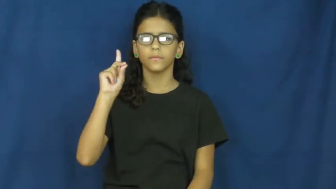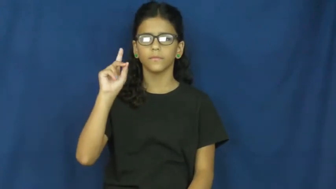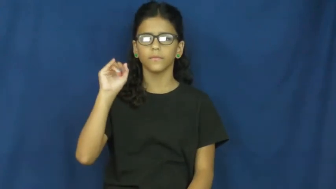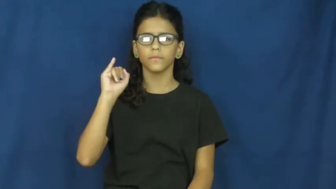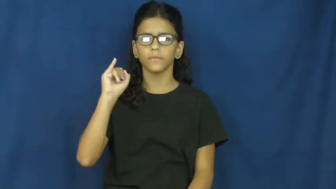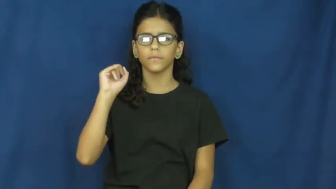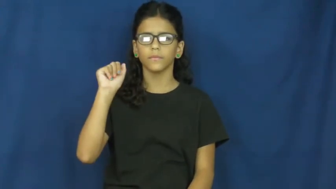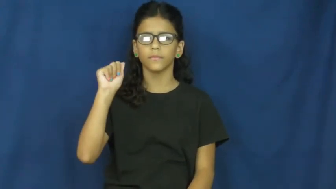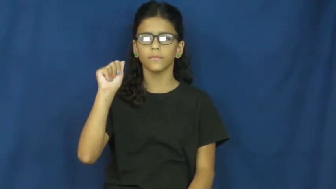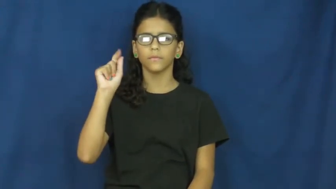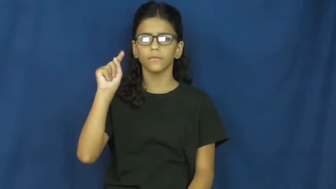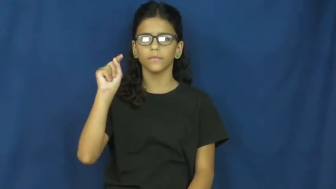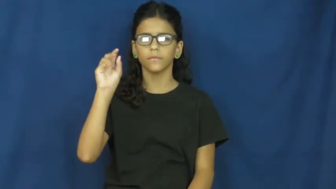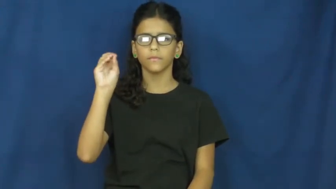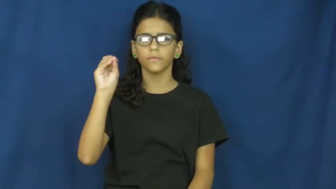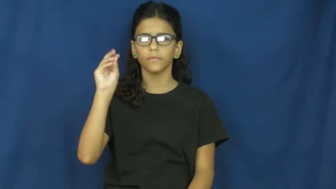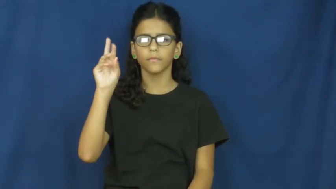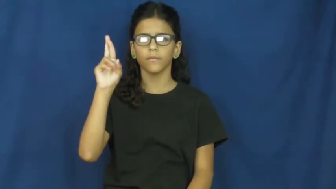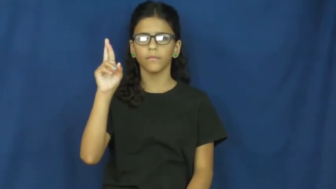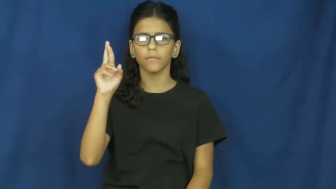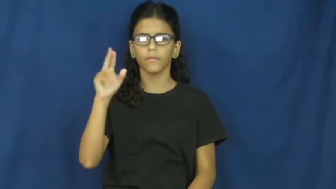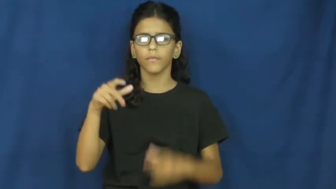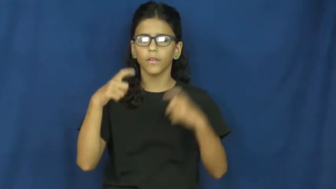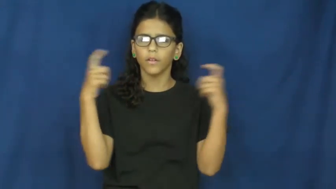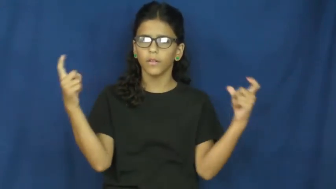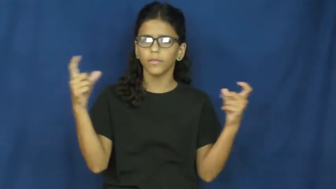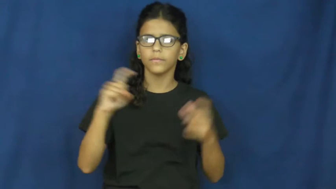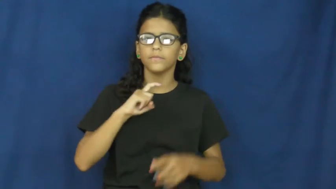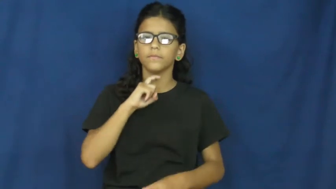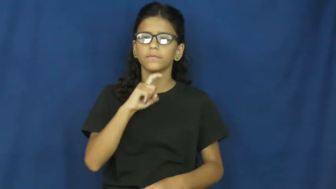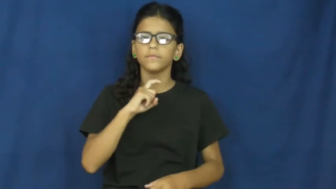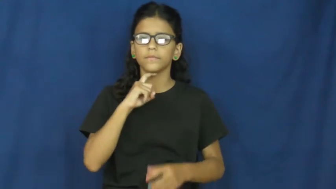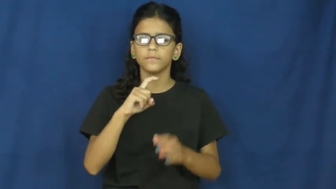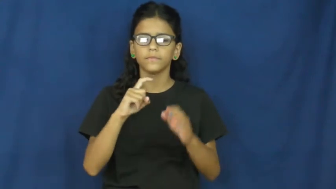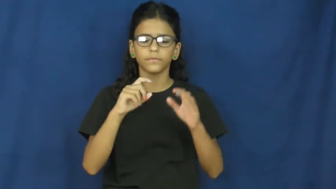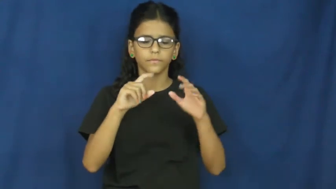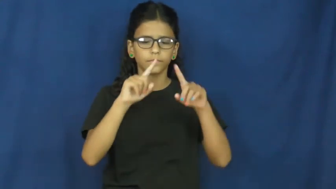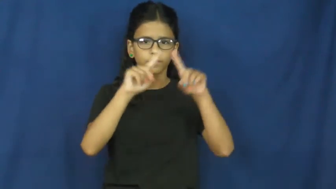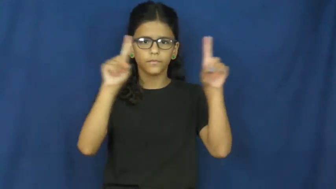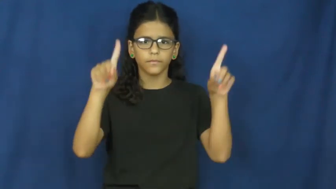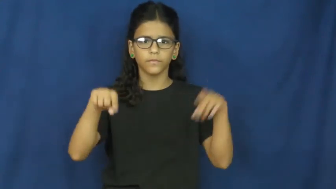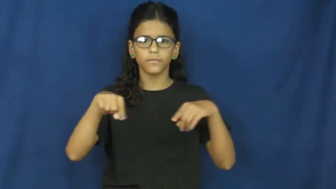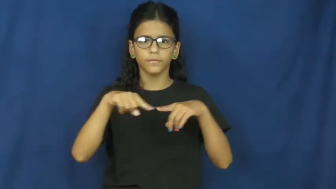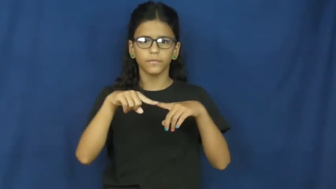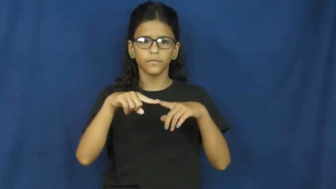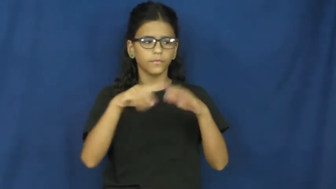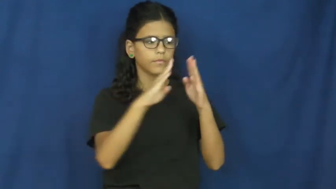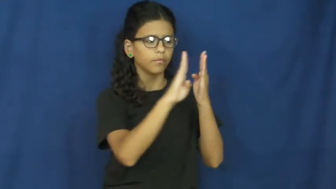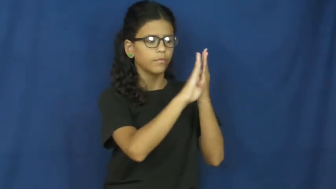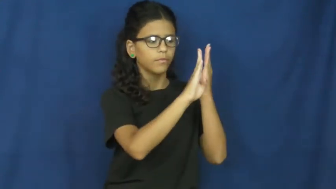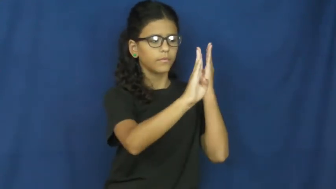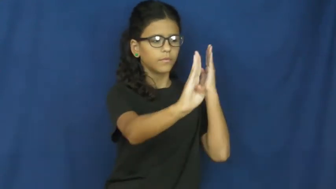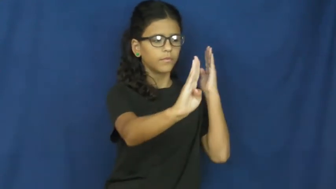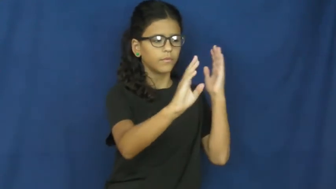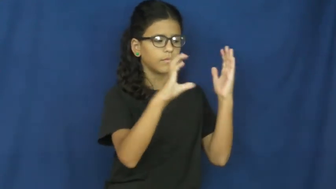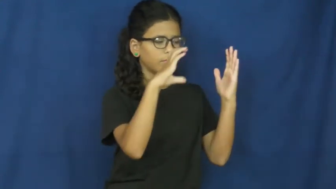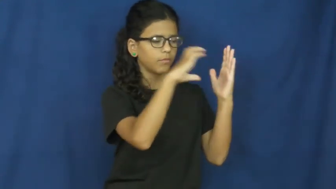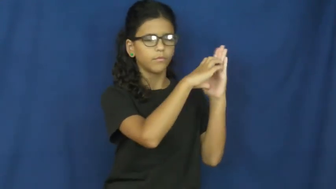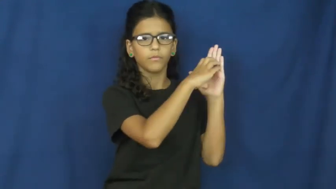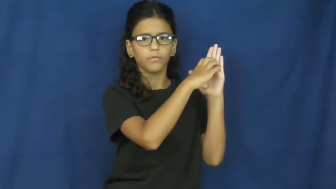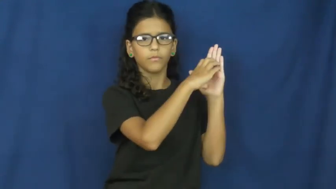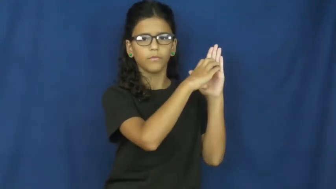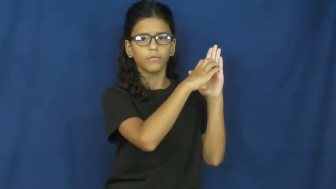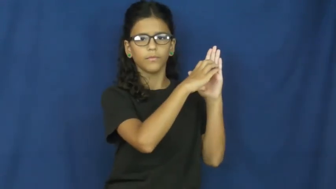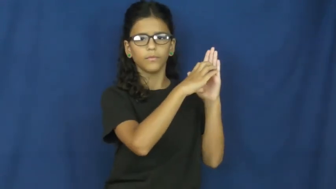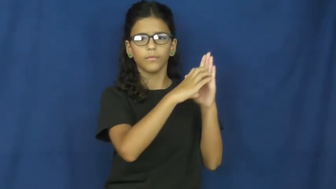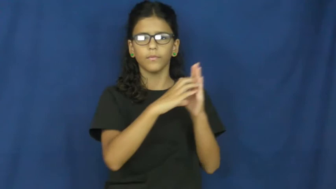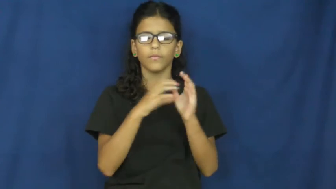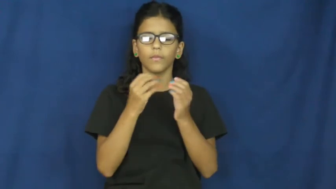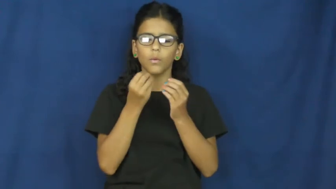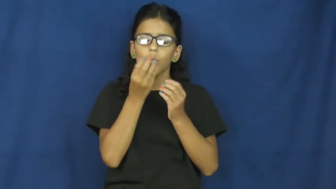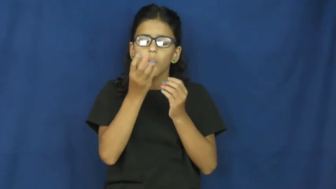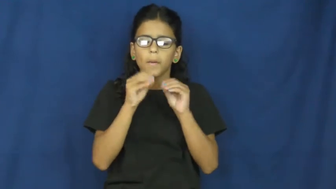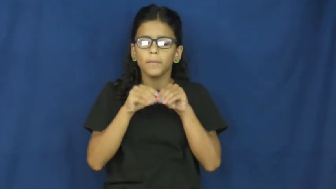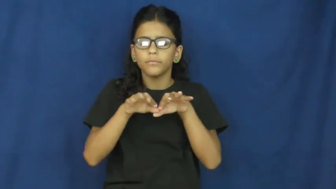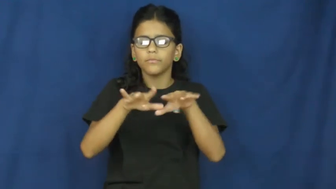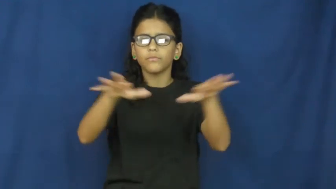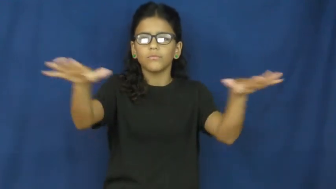radiator-house